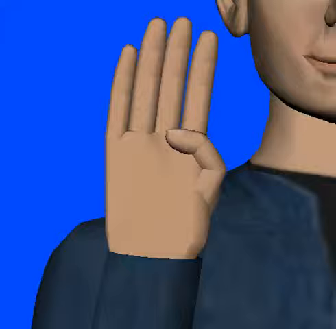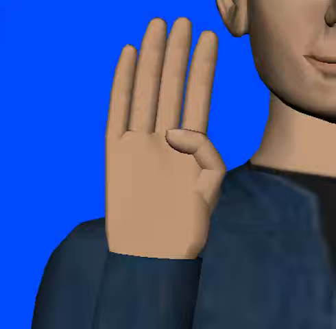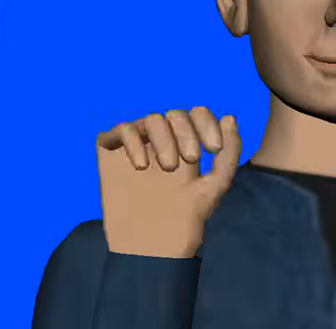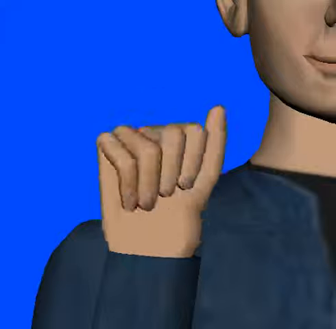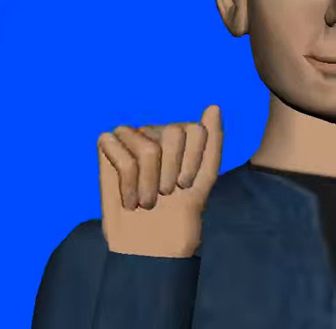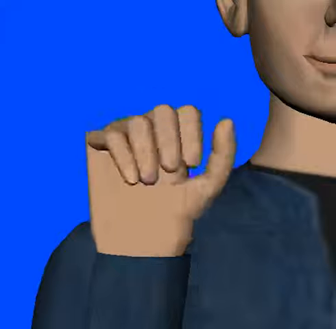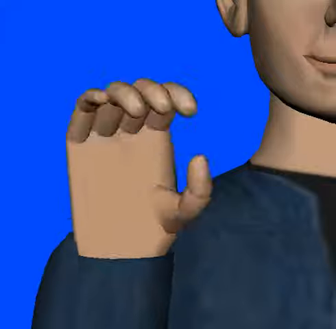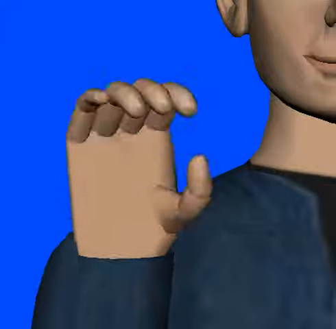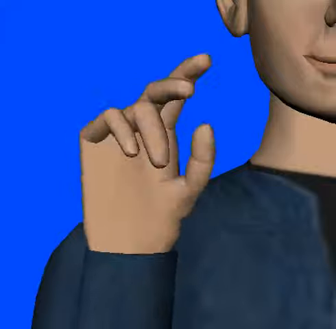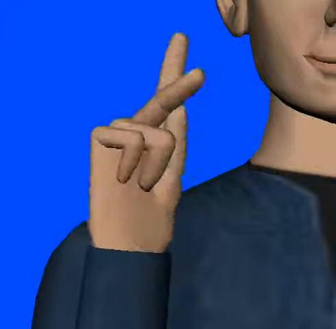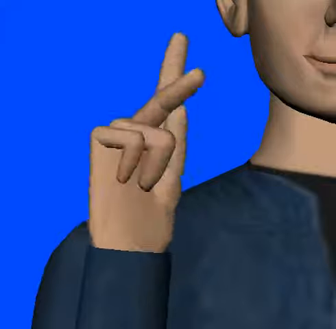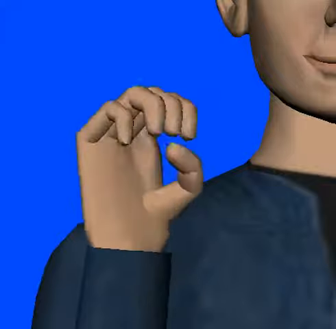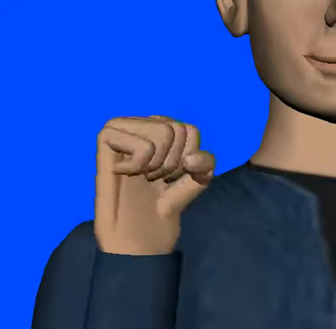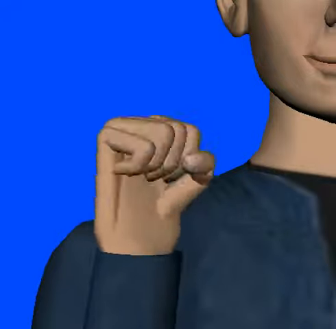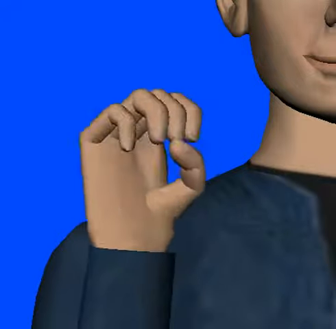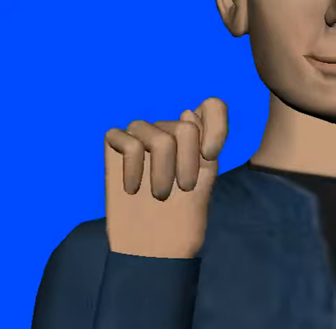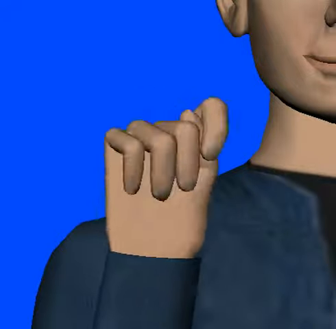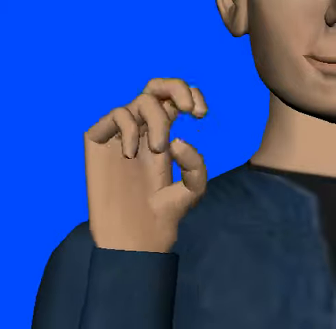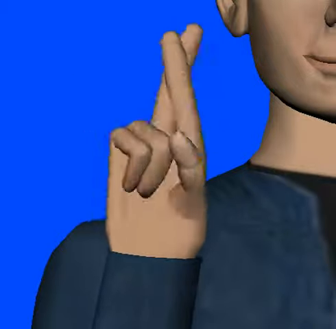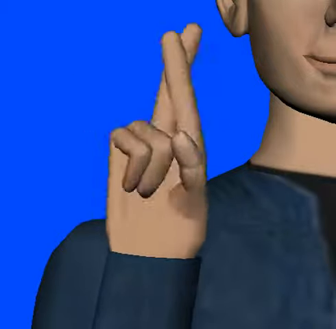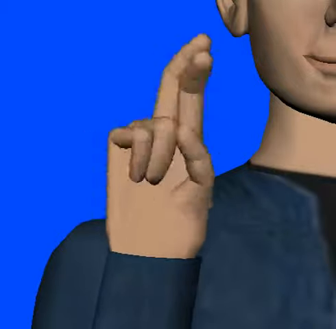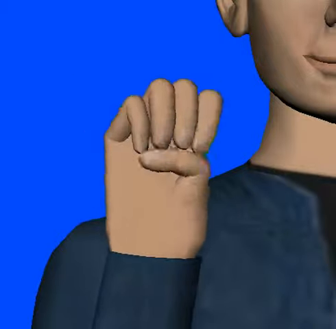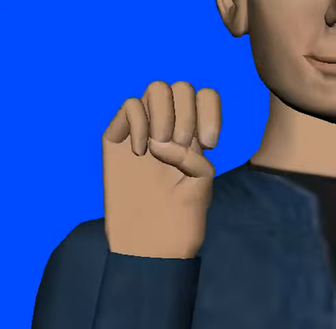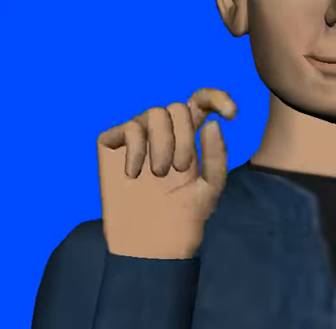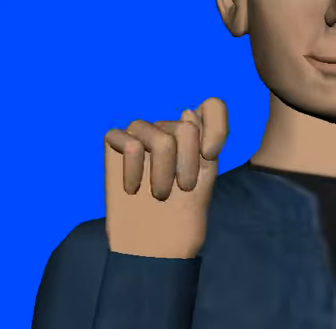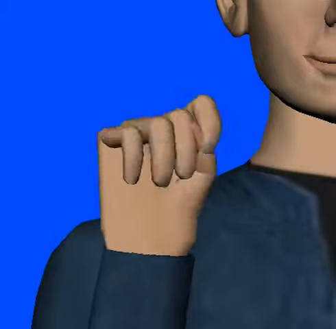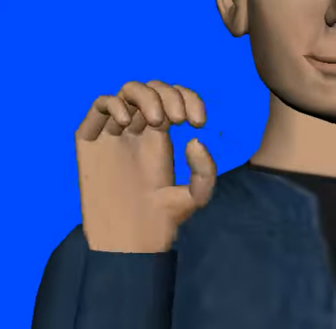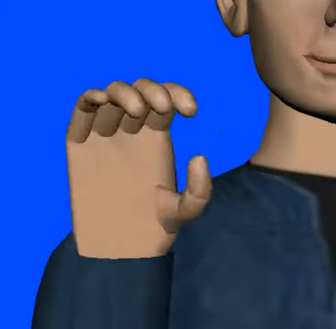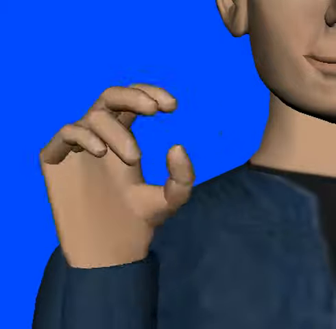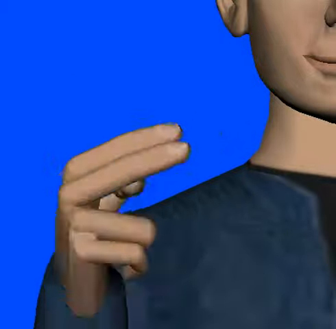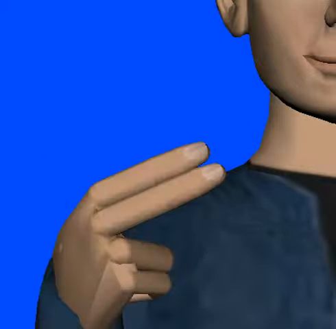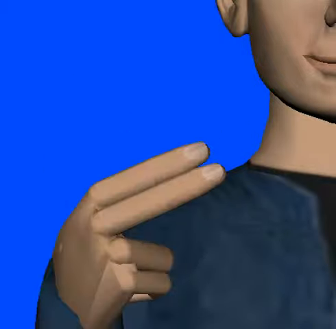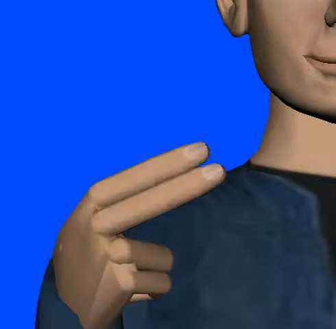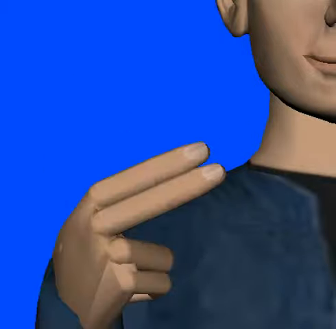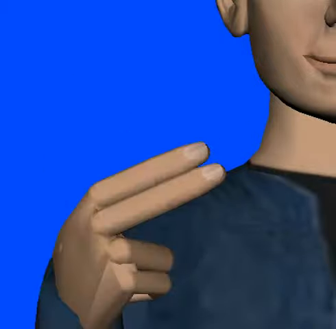backstretch